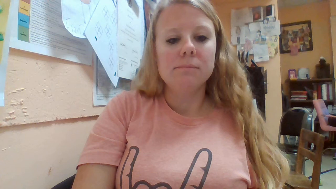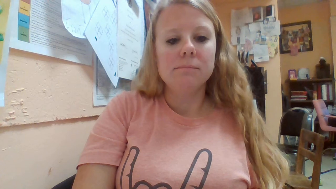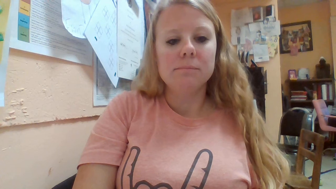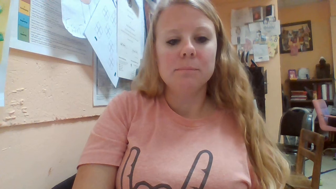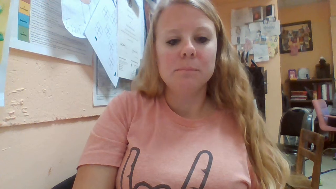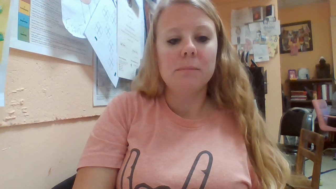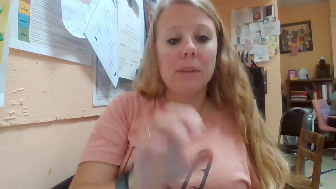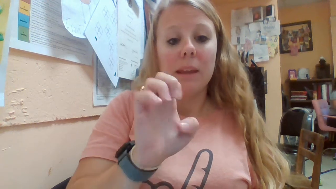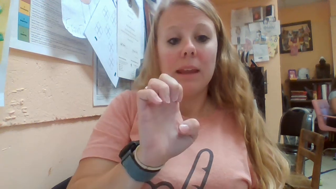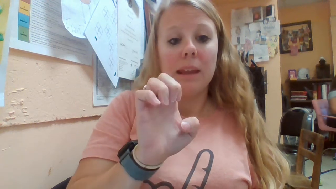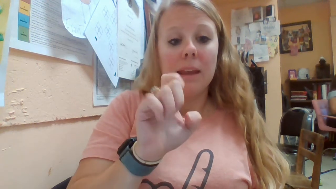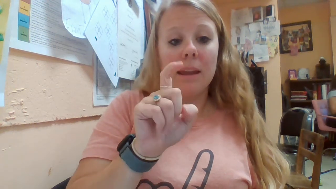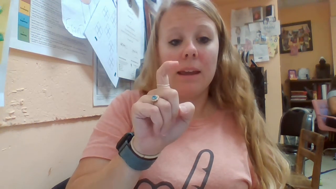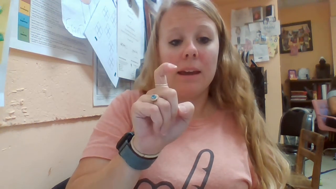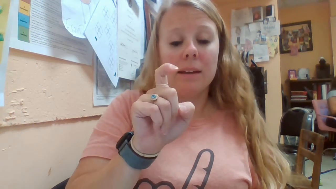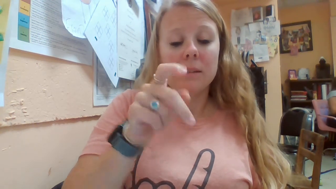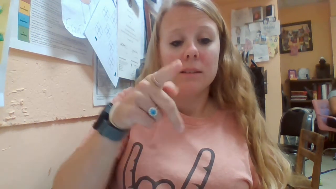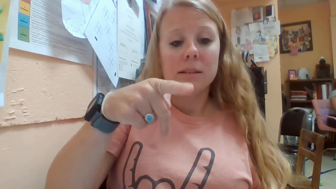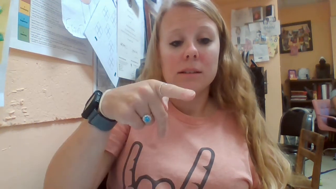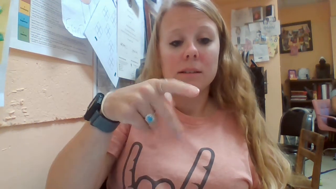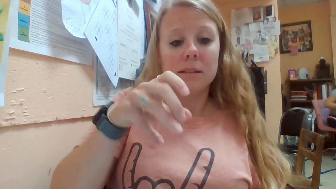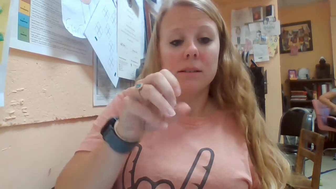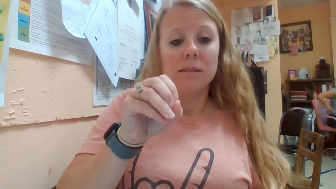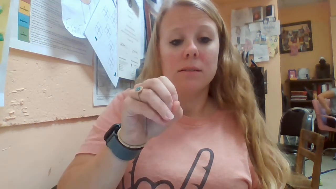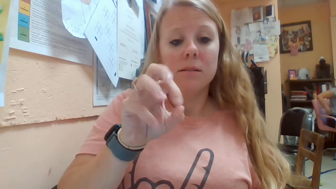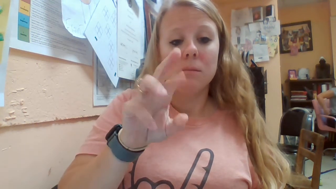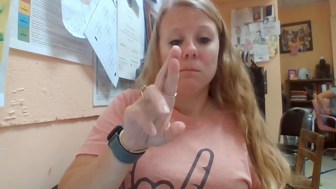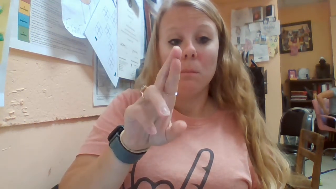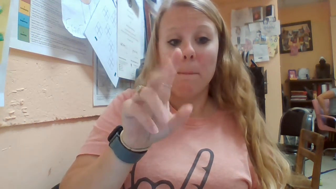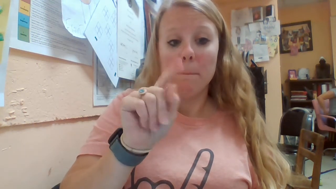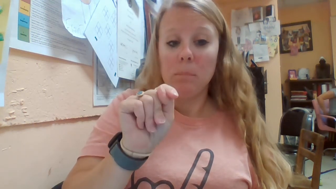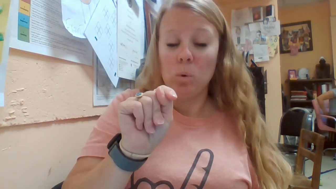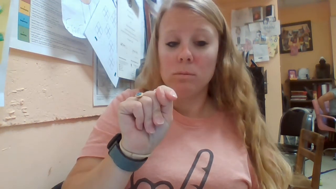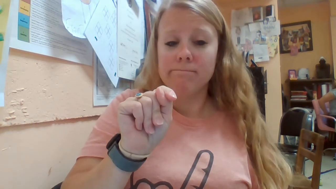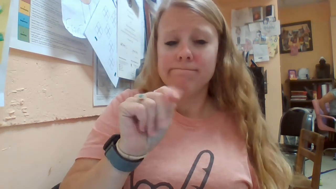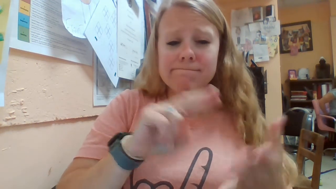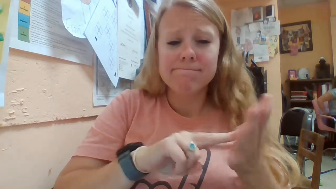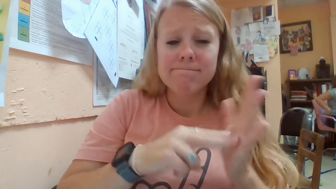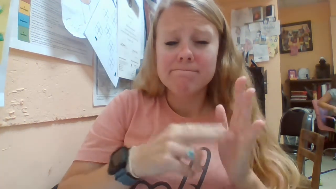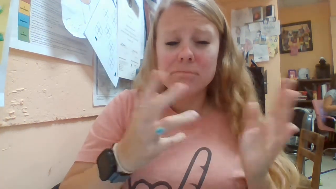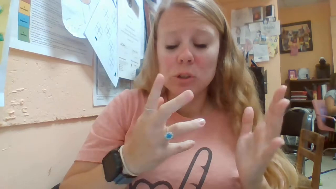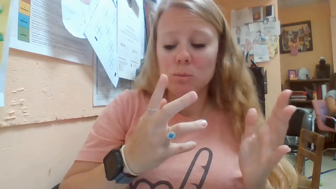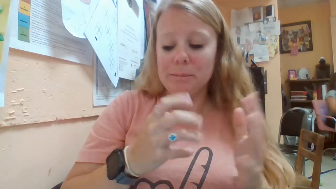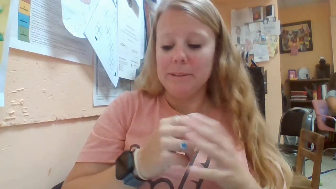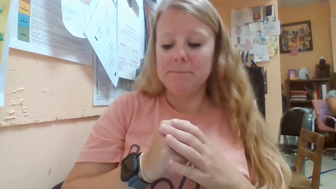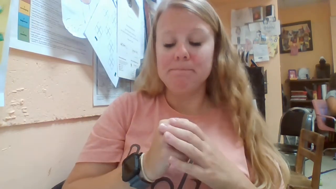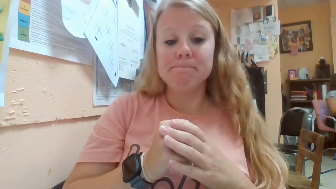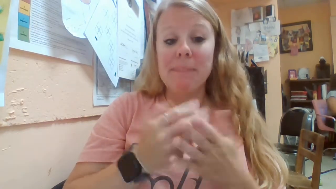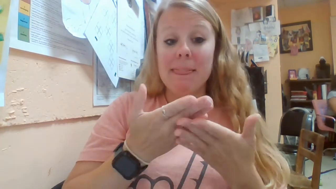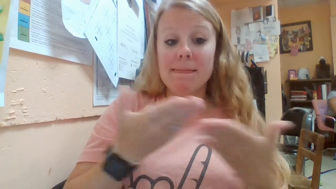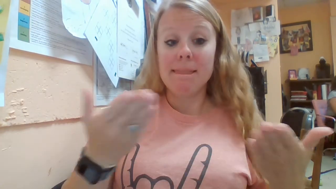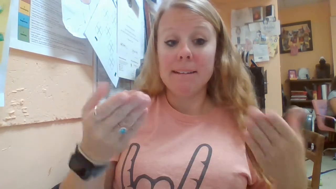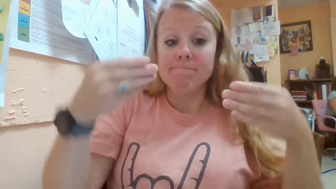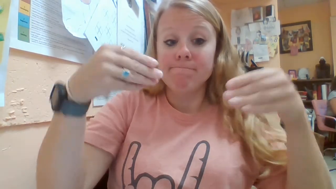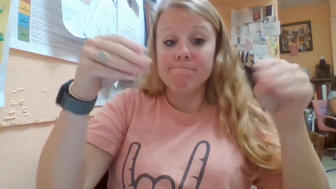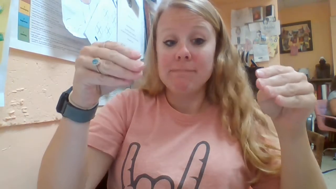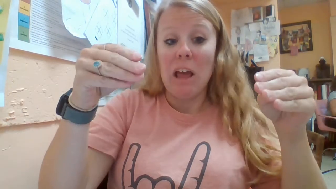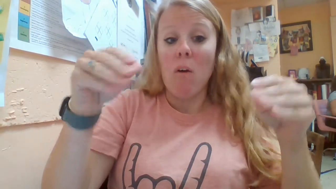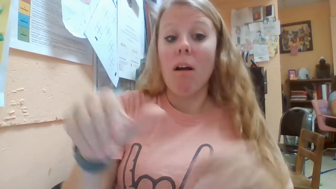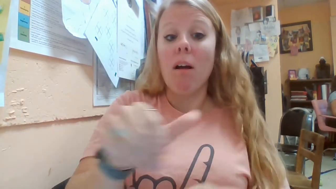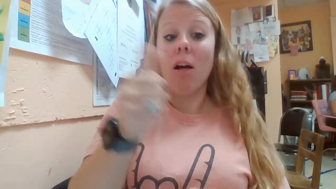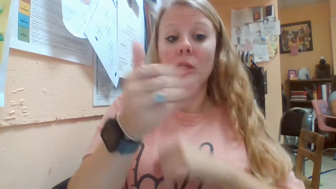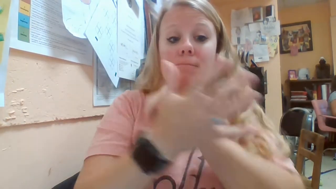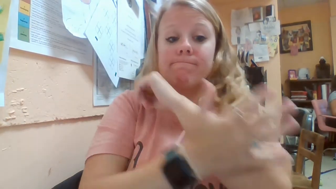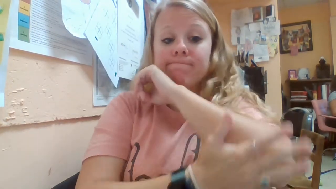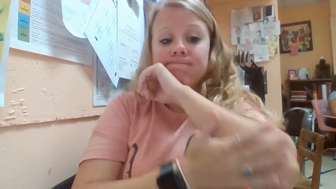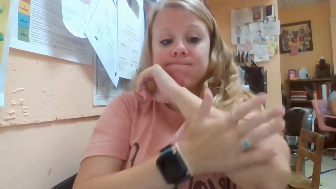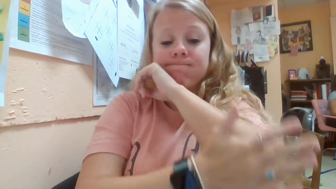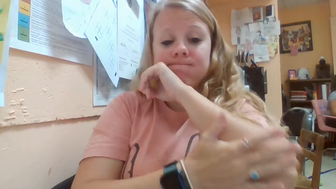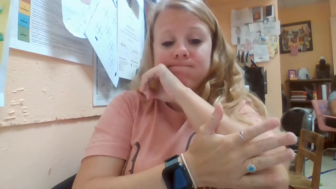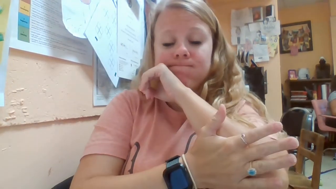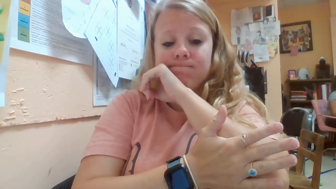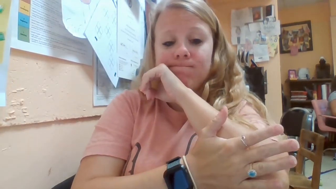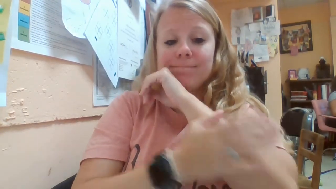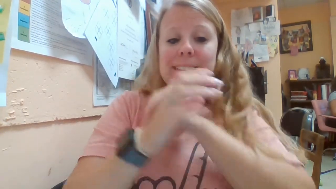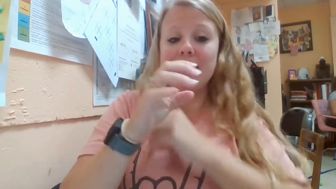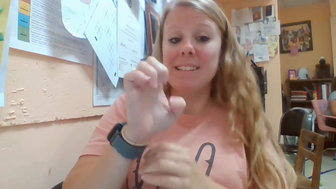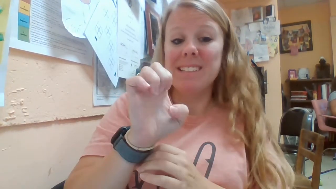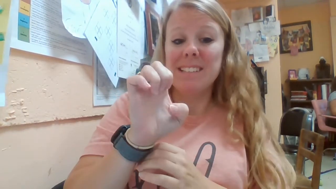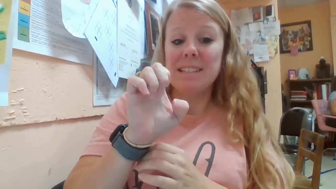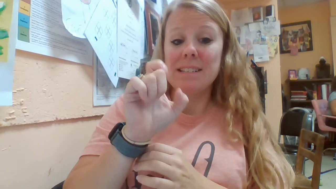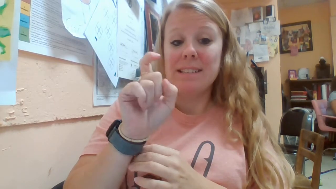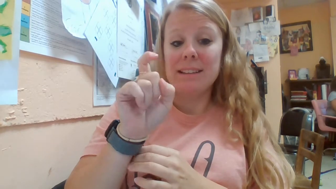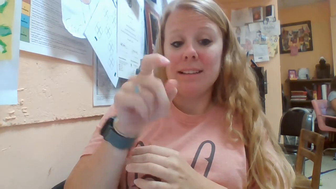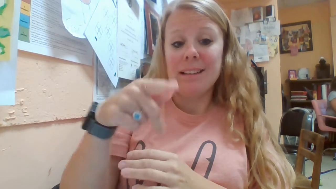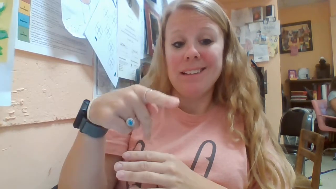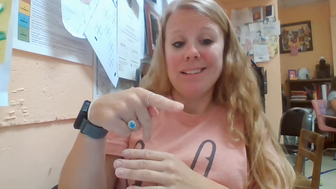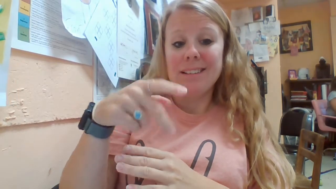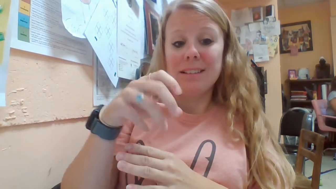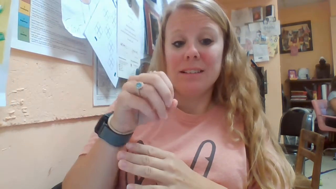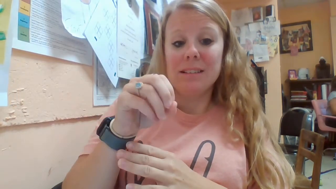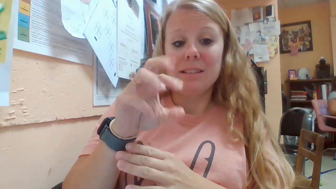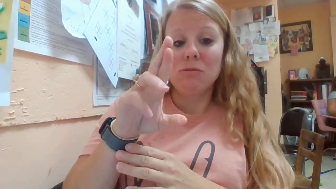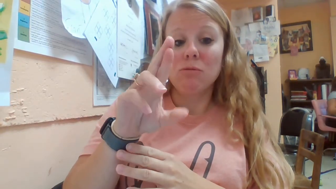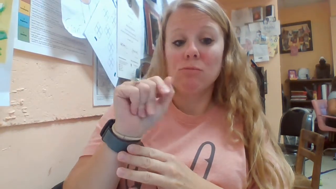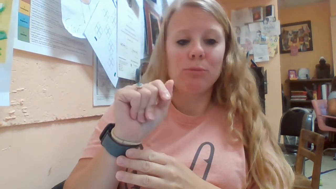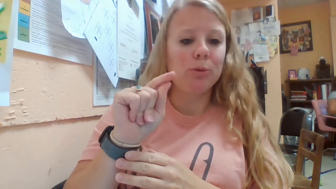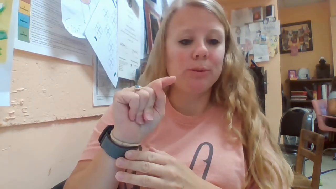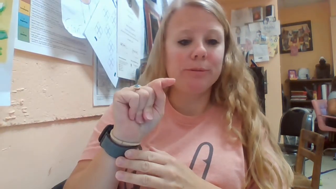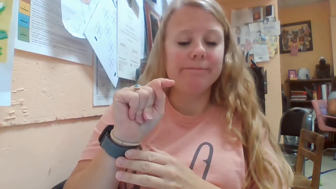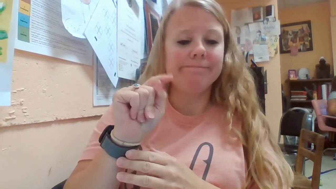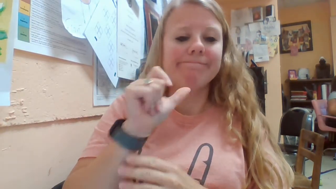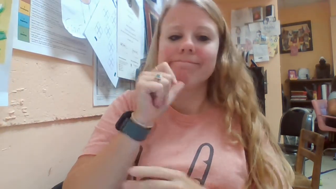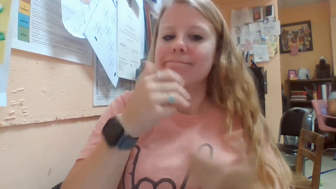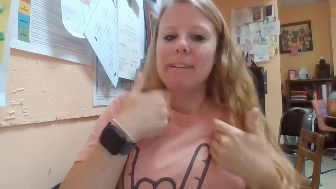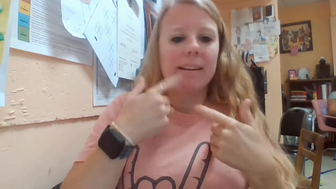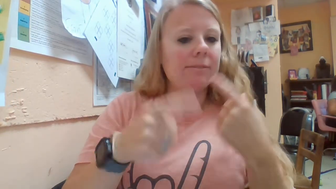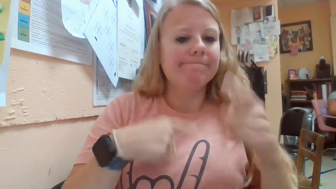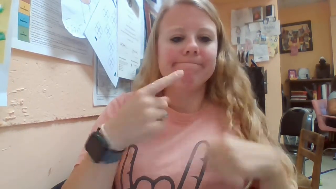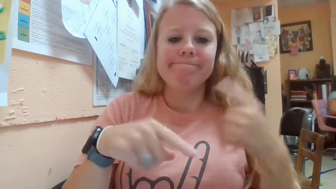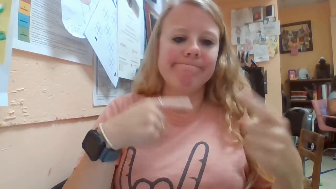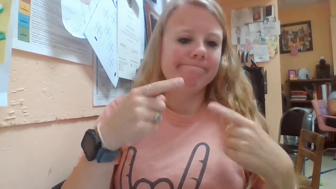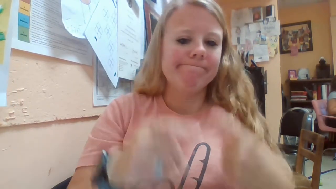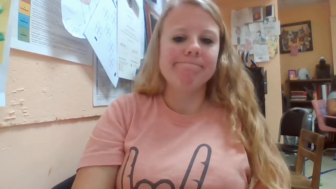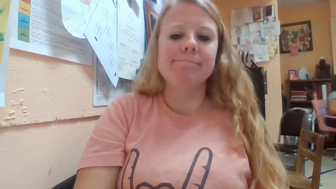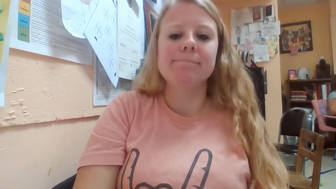Export